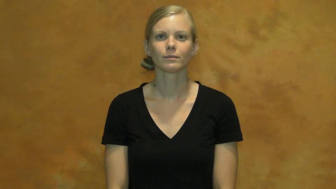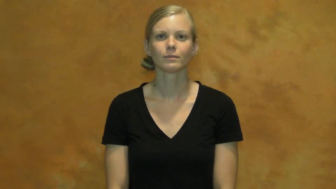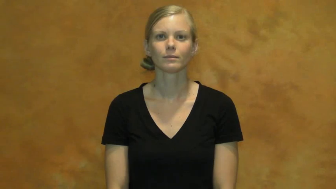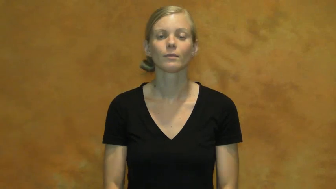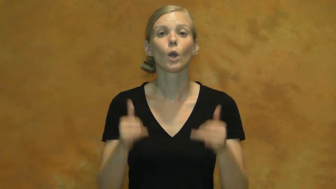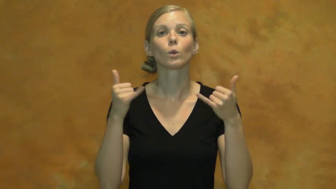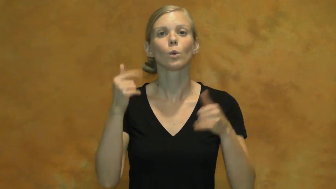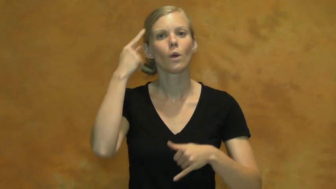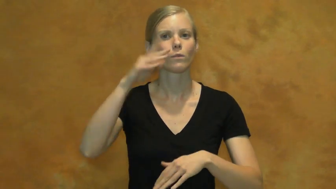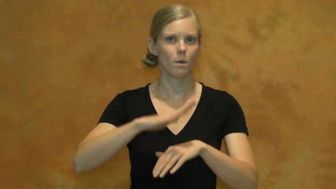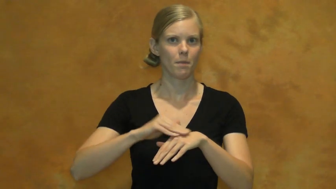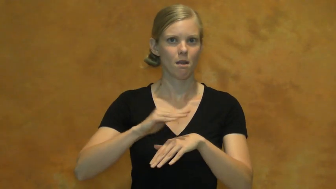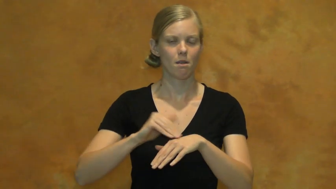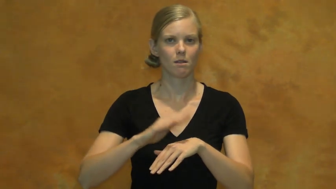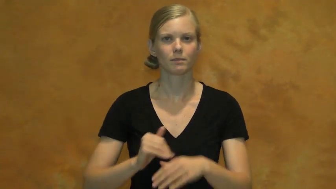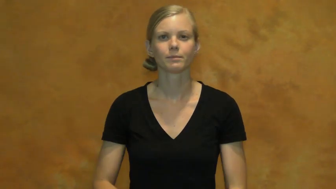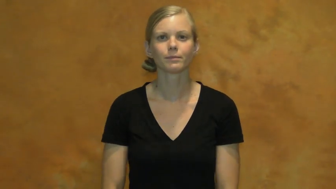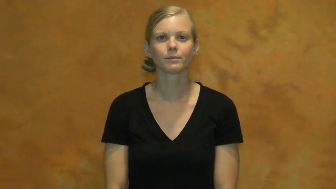pet toy